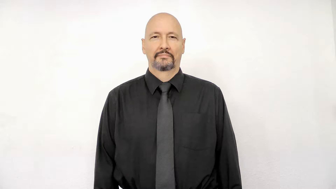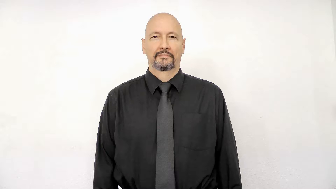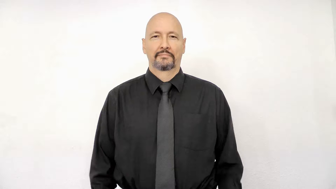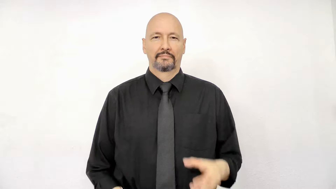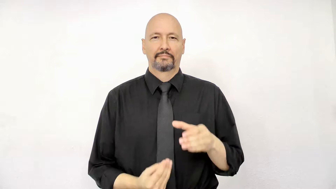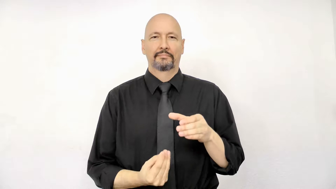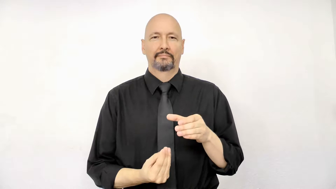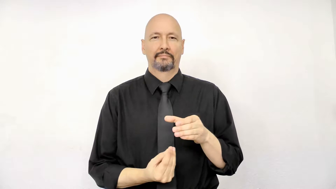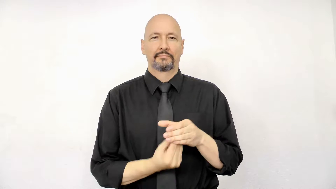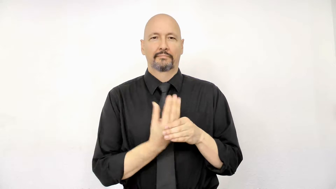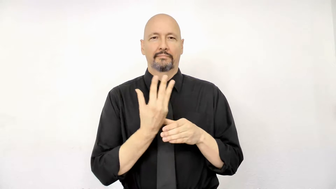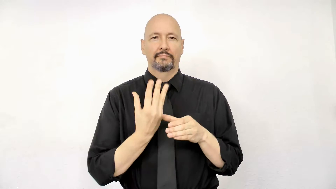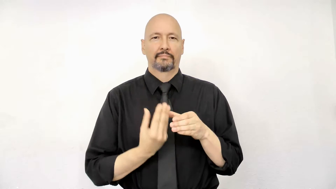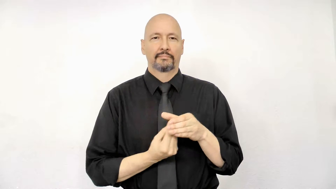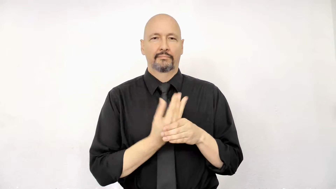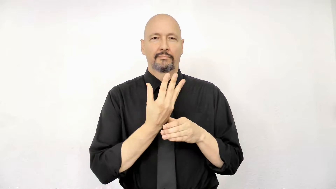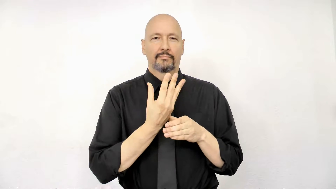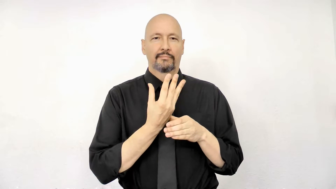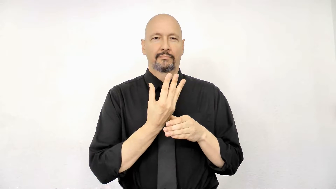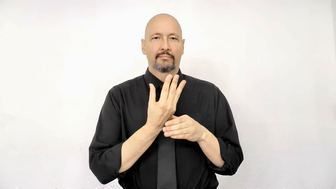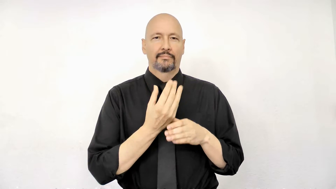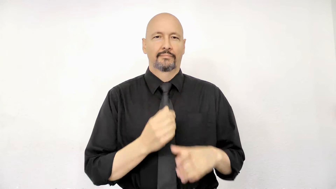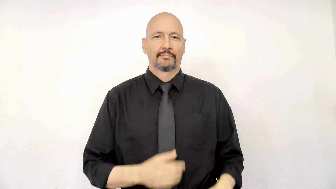SPRING - plant, spring time, garden